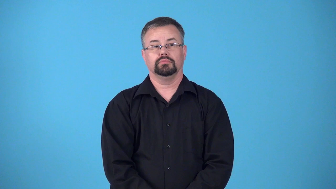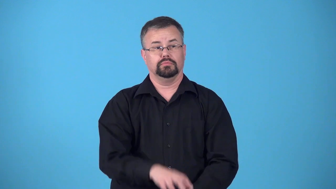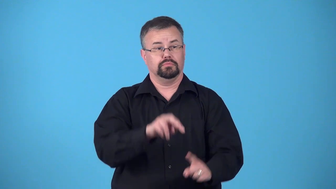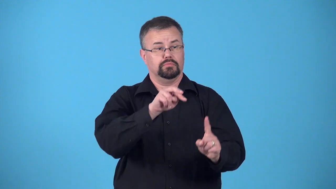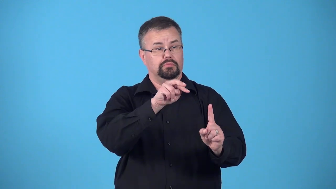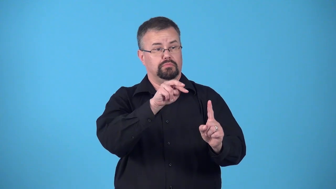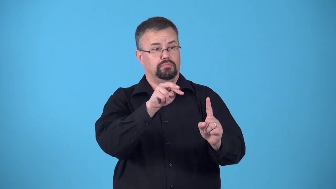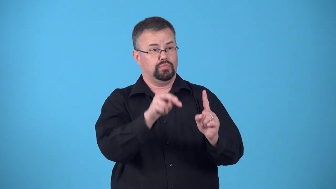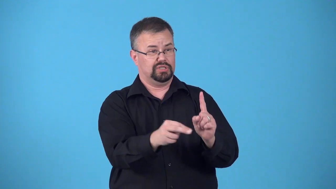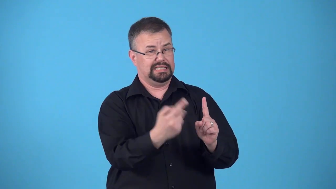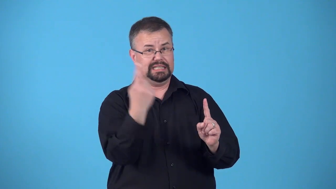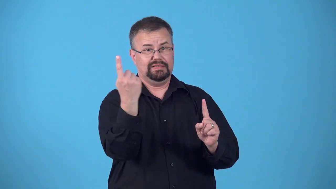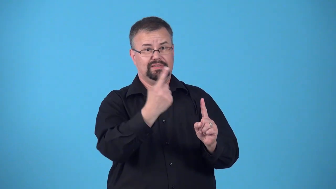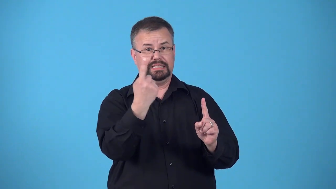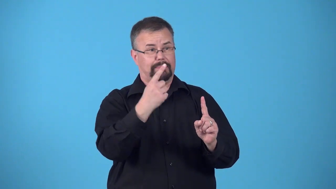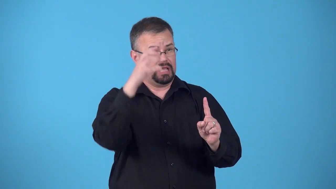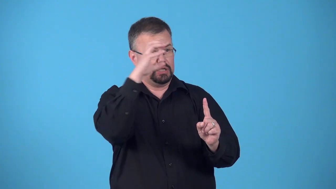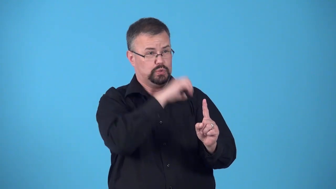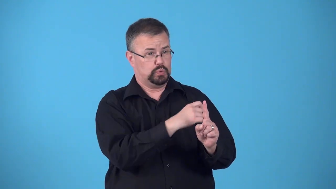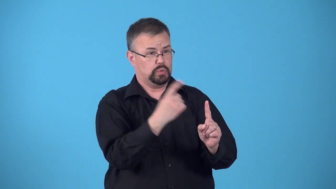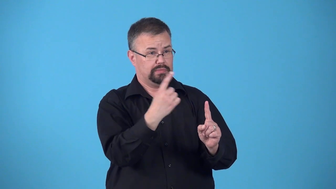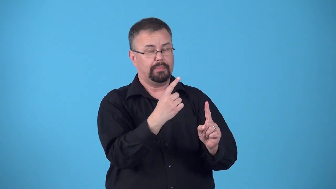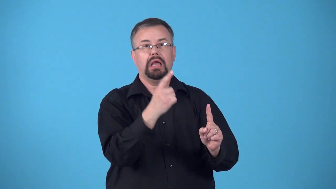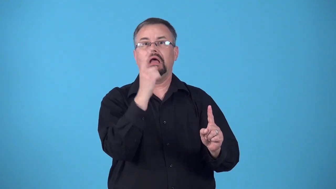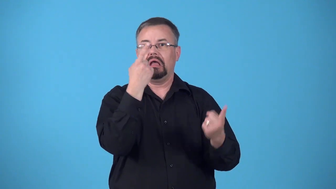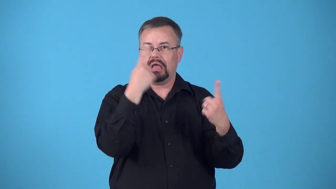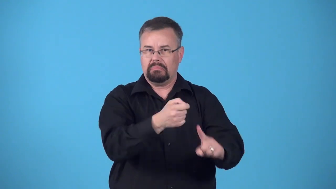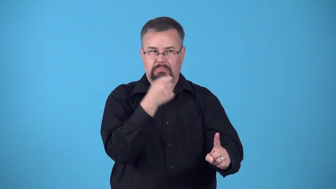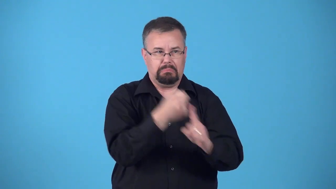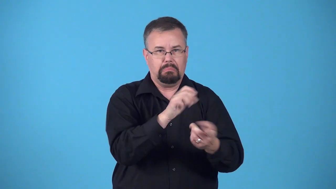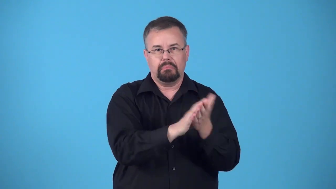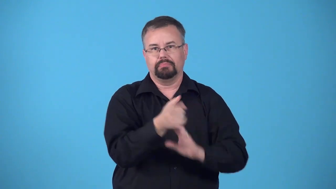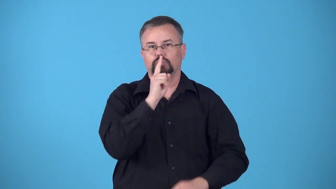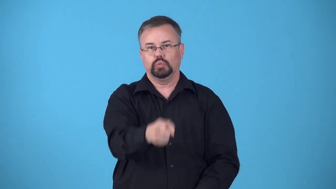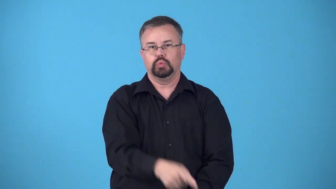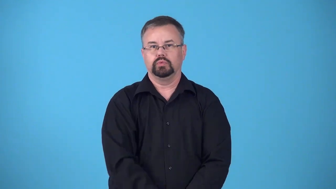perceptiuon becomes reality